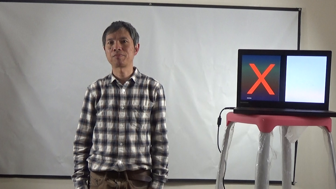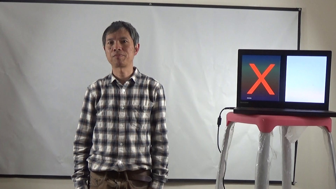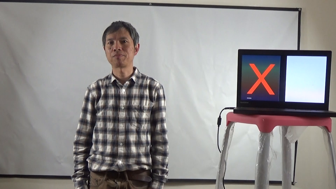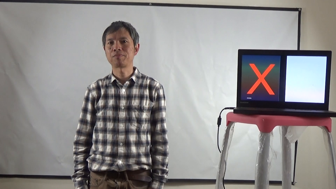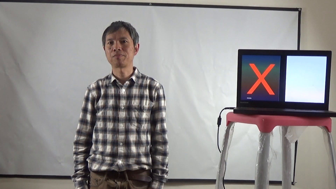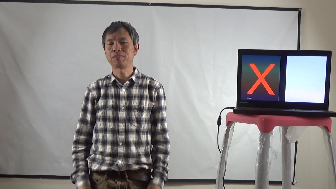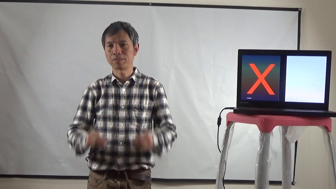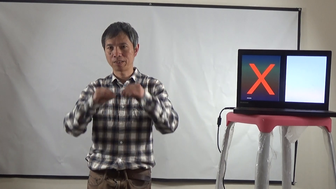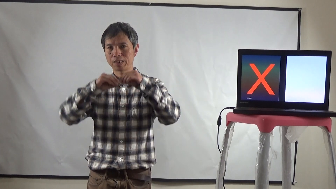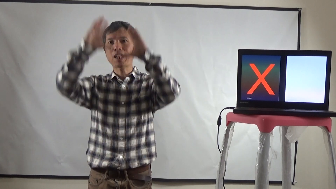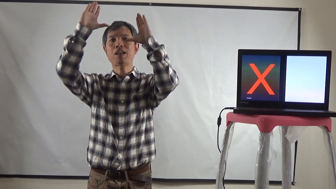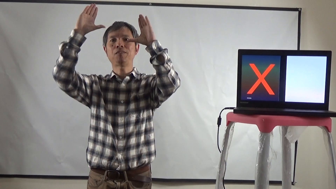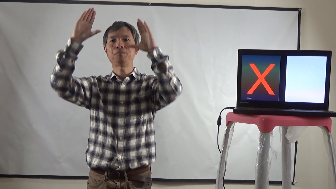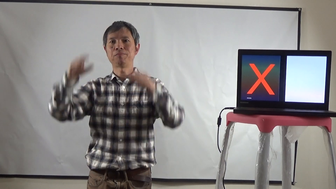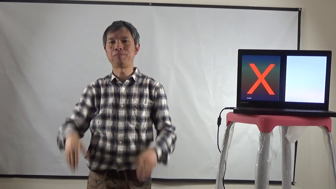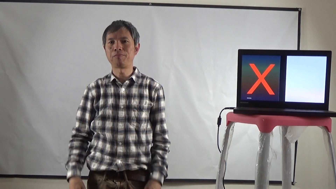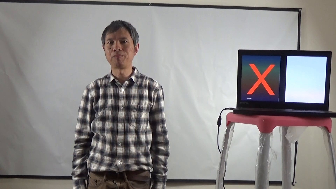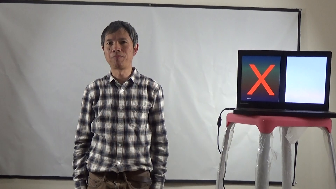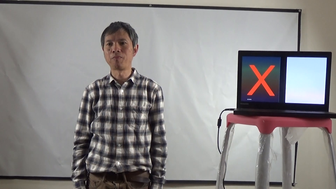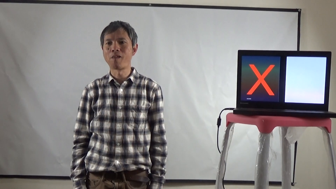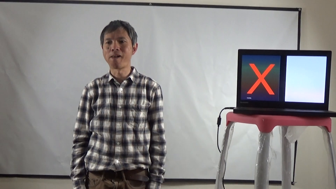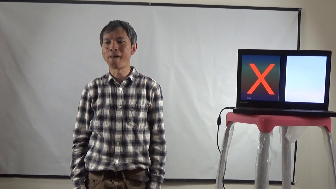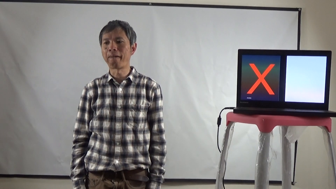lightcolored